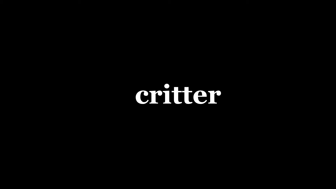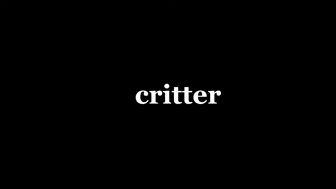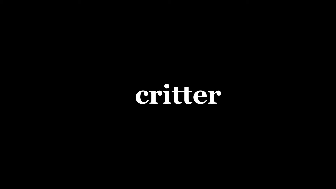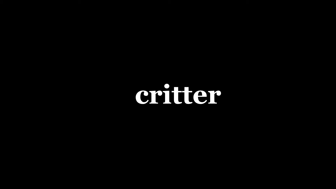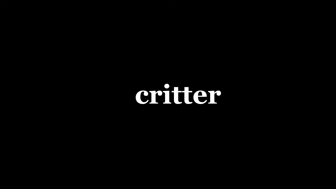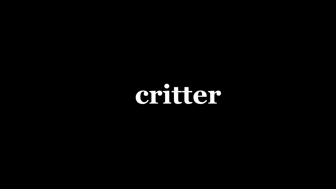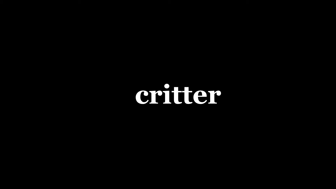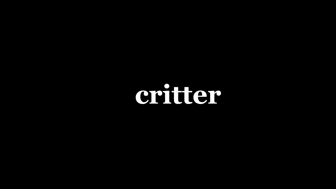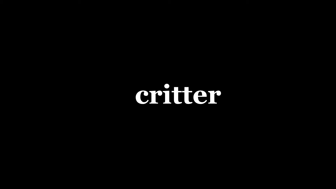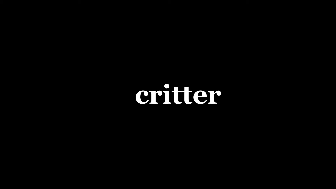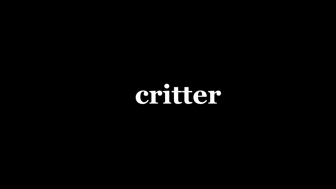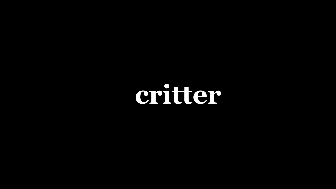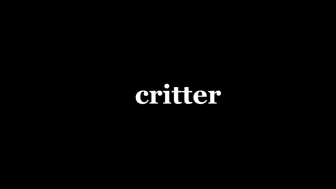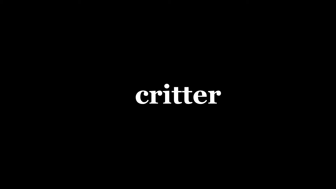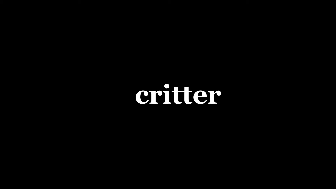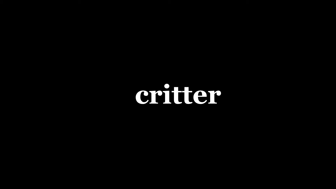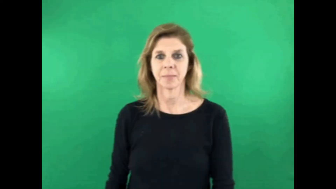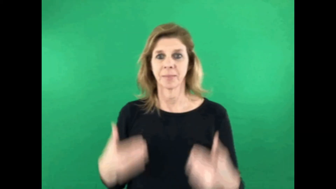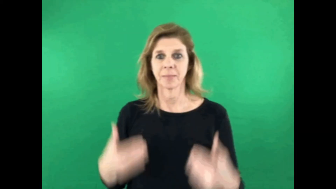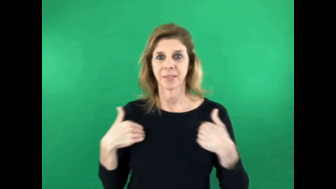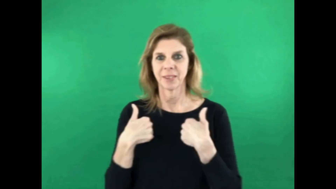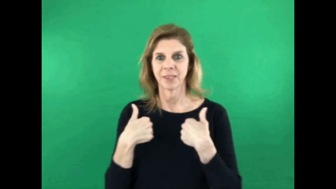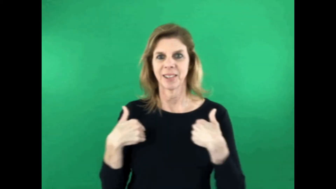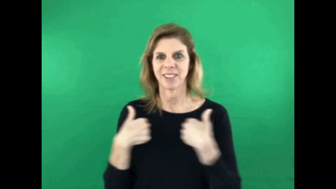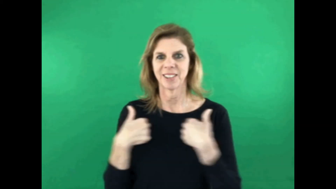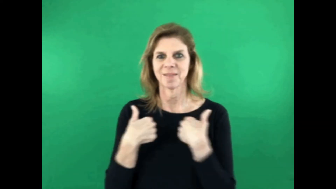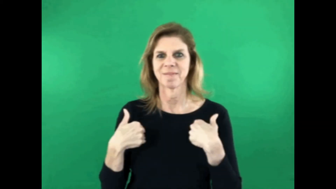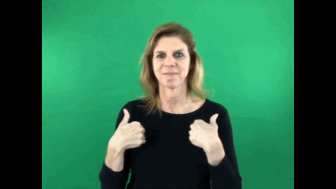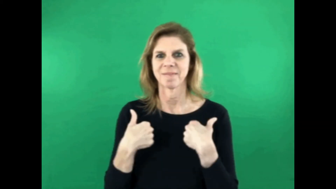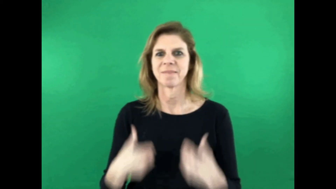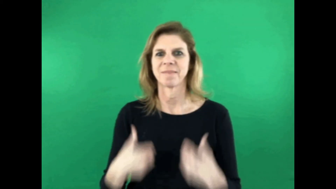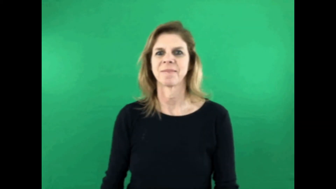Critter